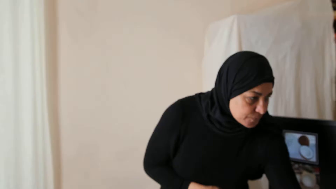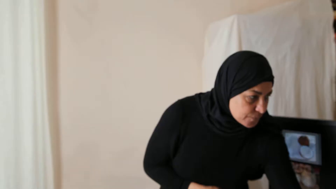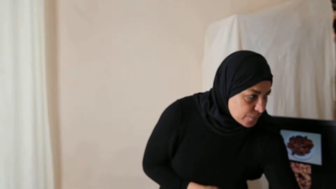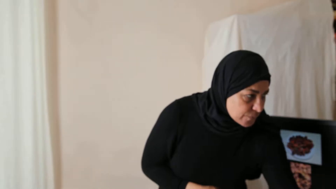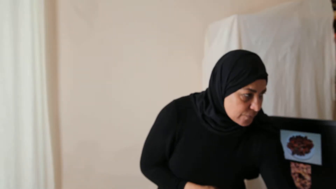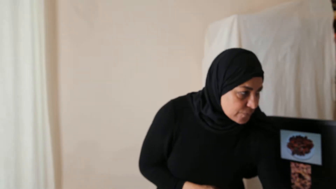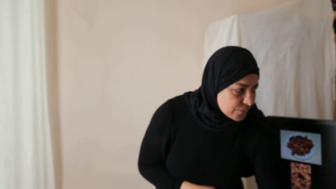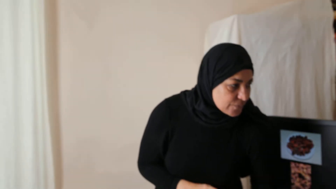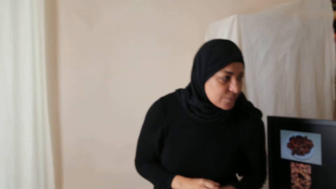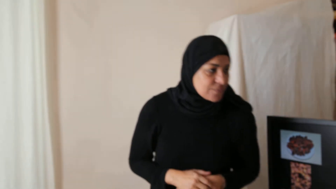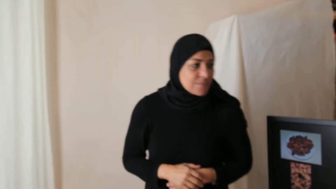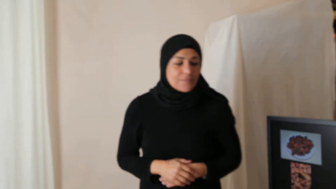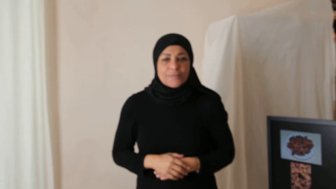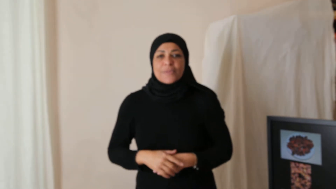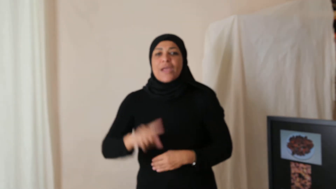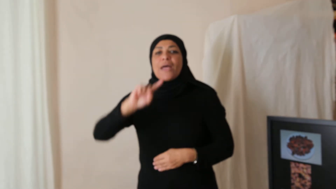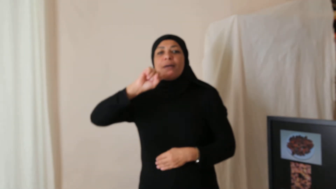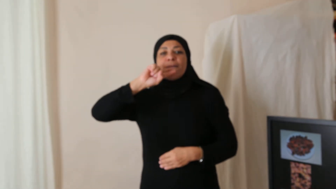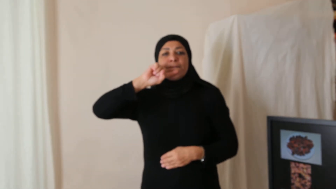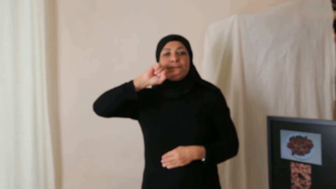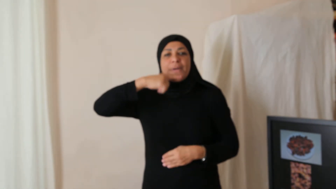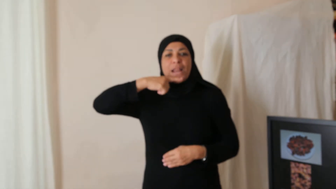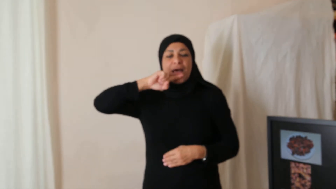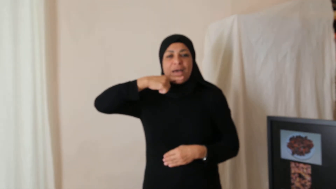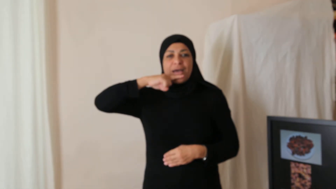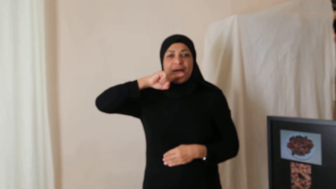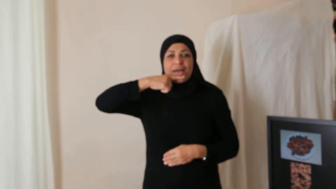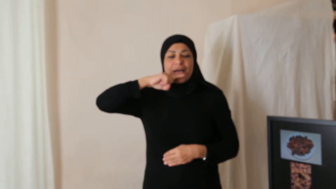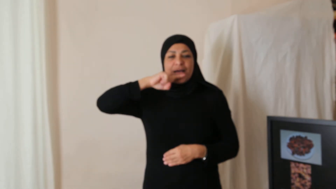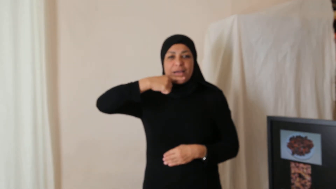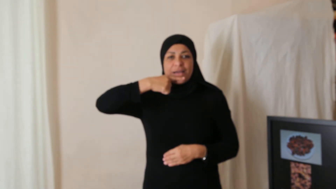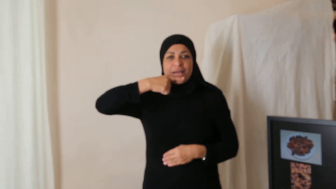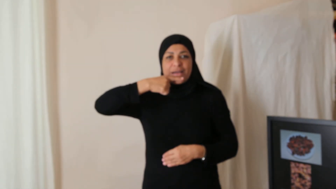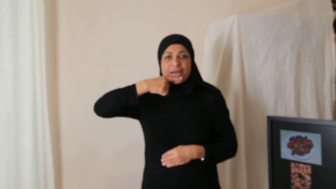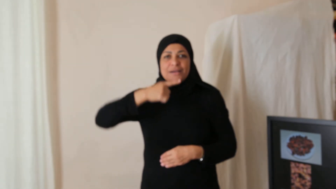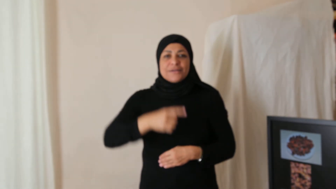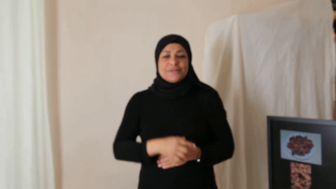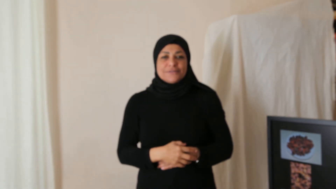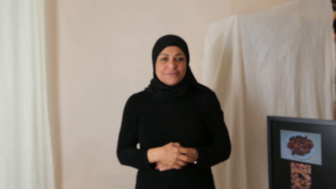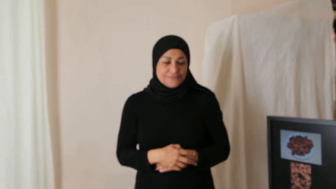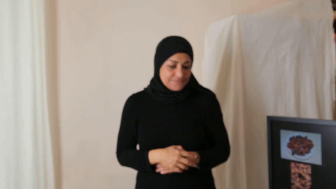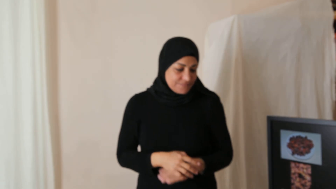datefruit